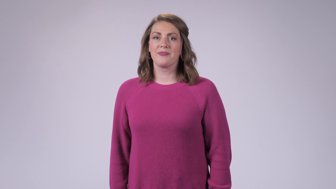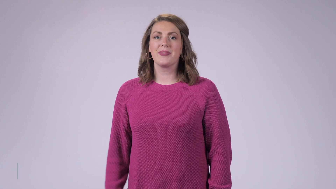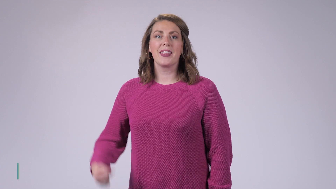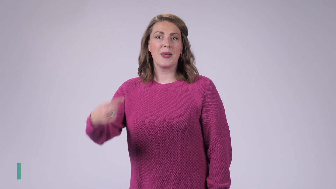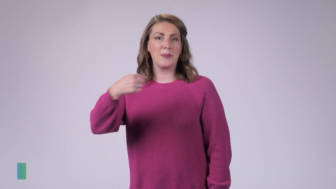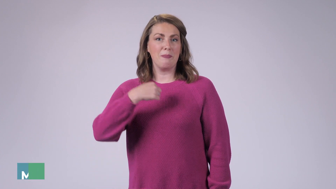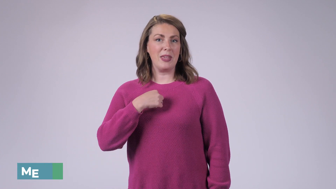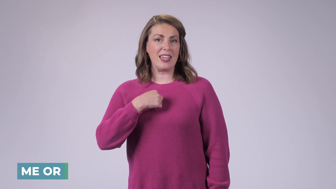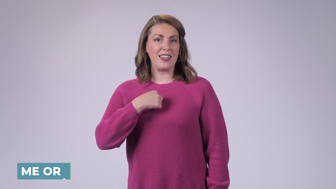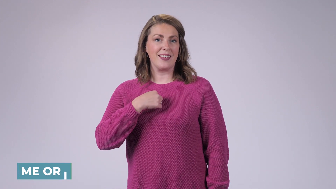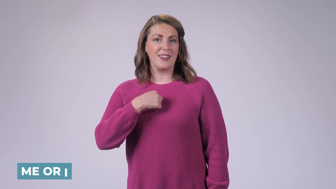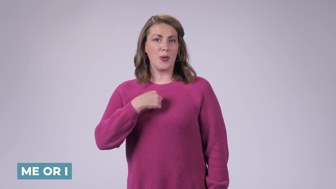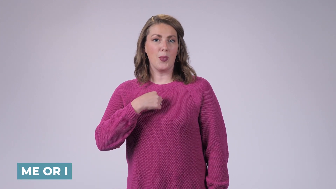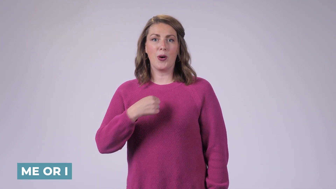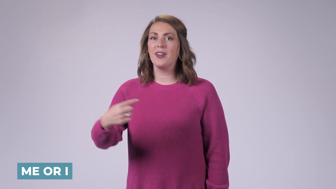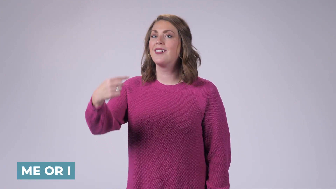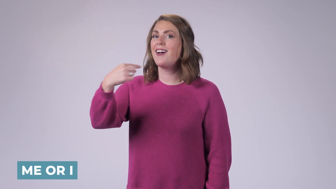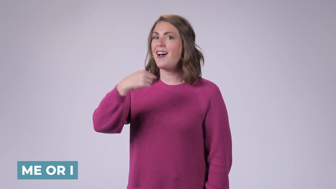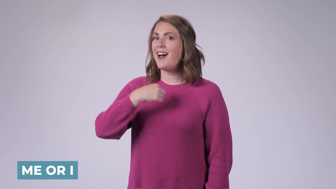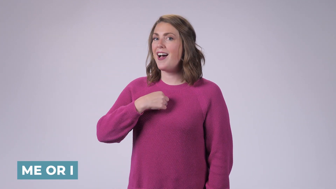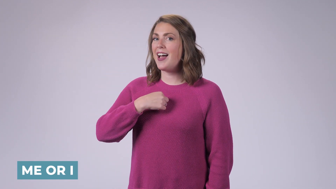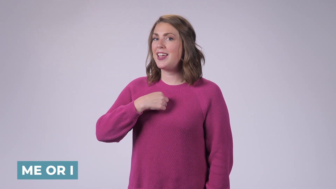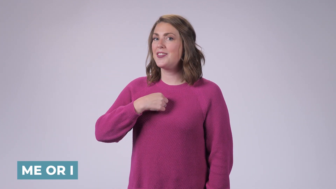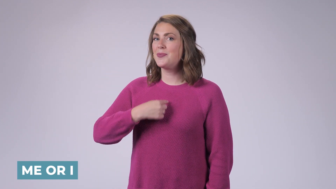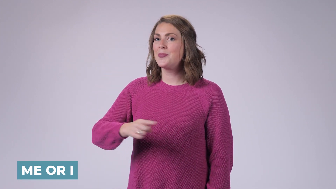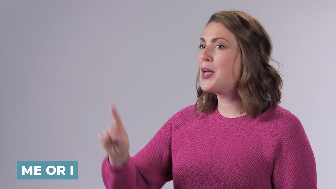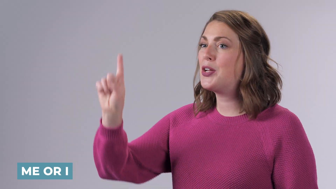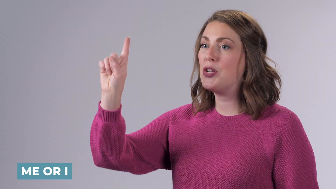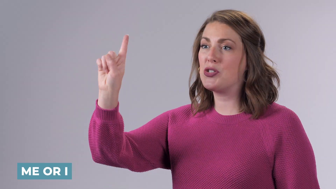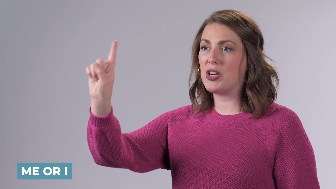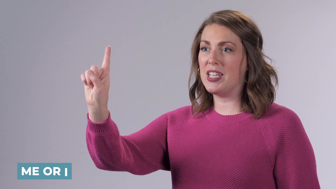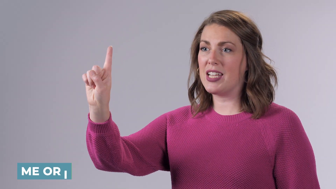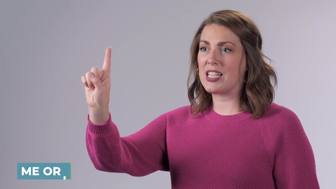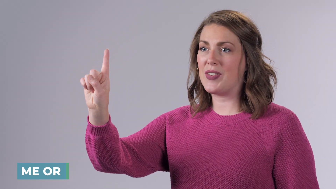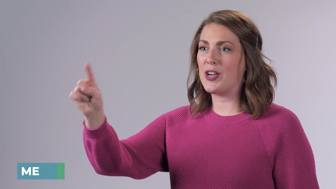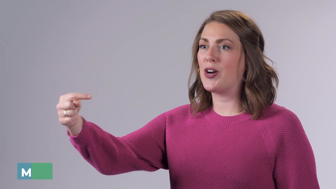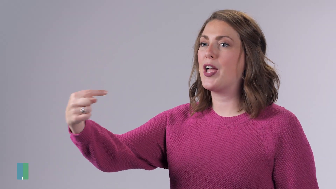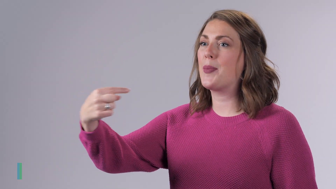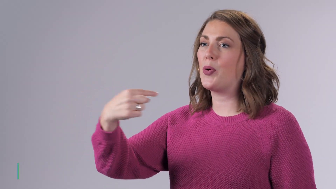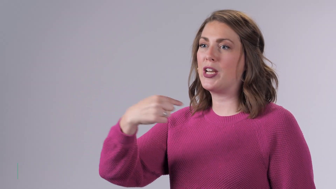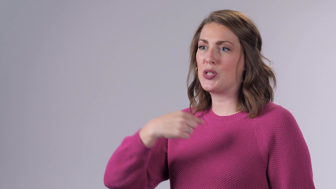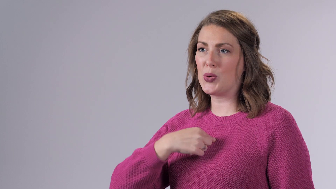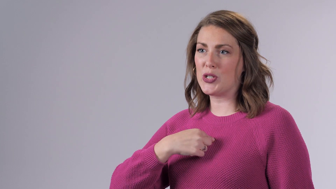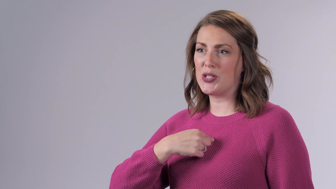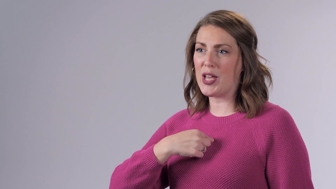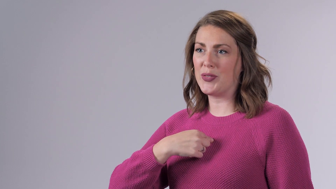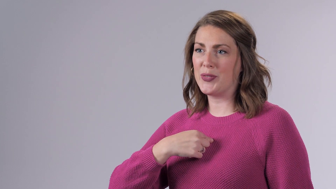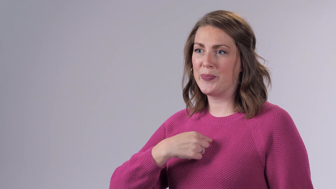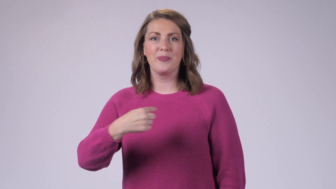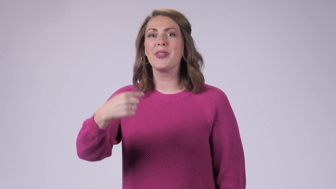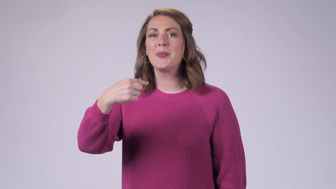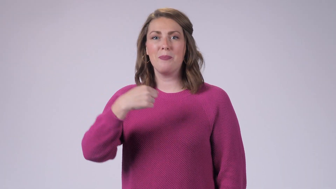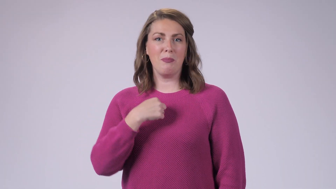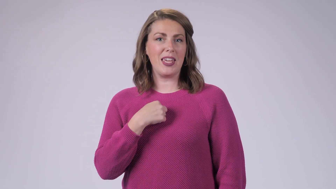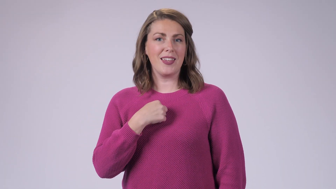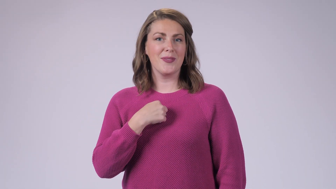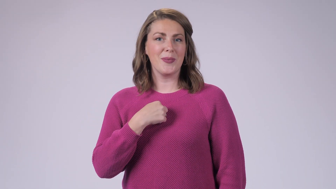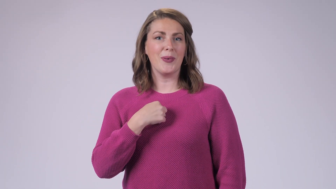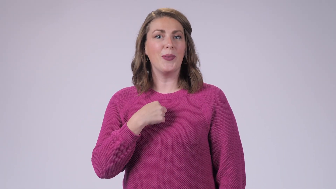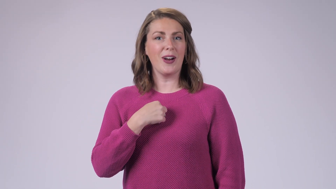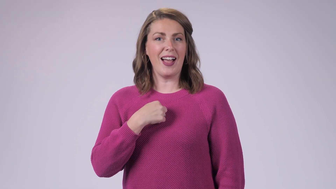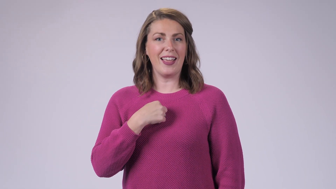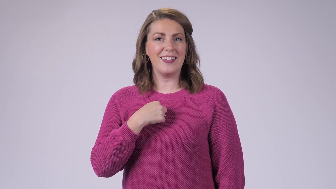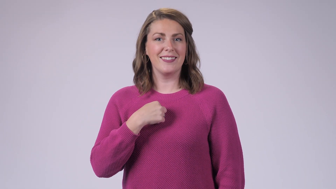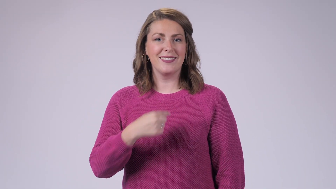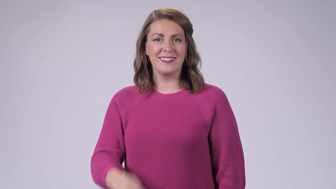Me or I